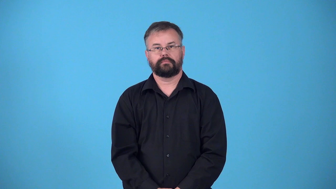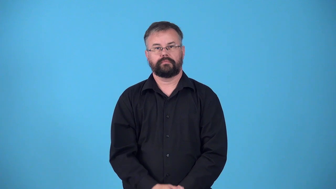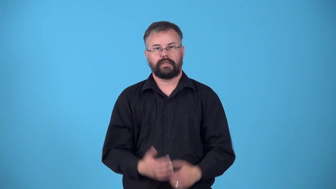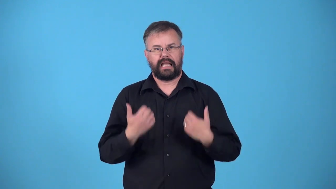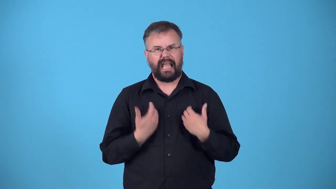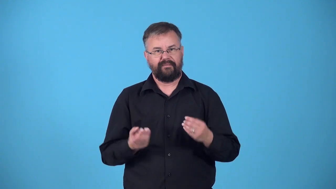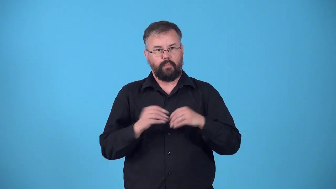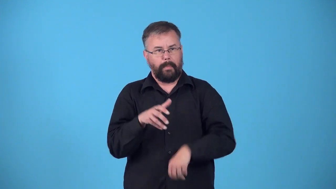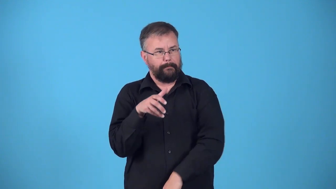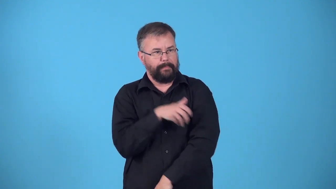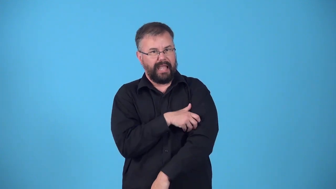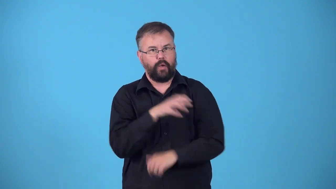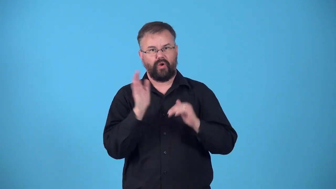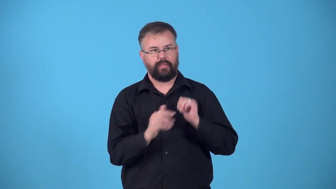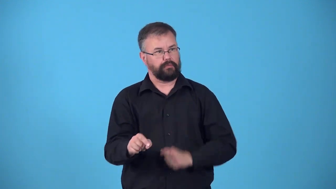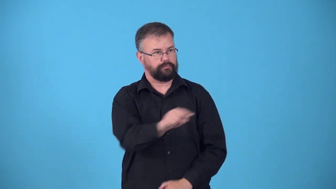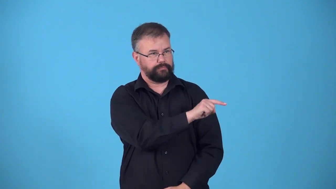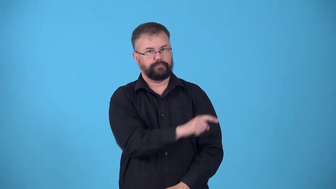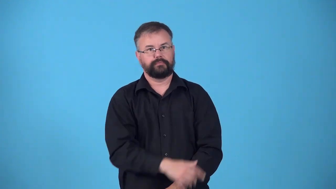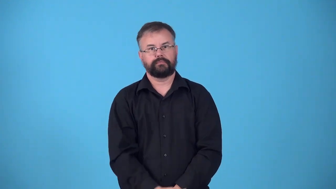predominate,dominate